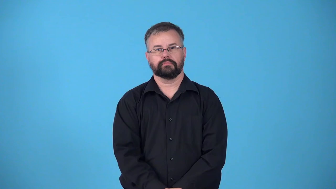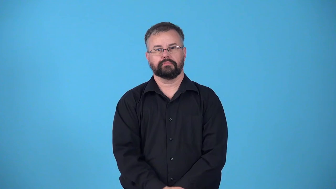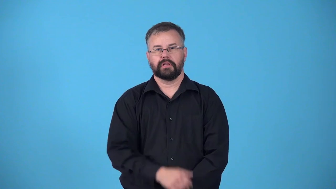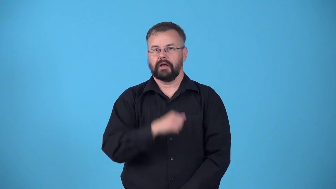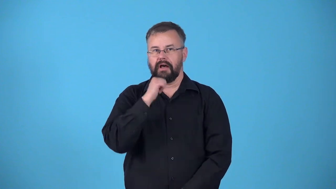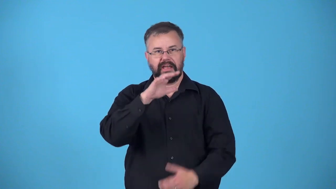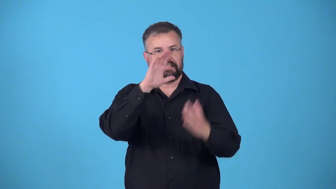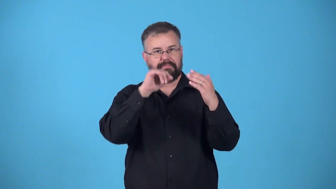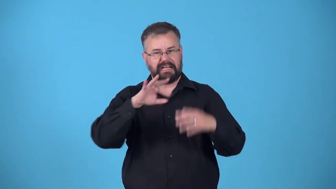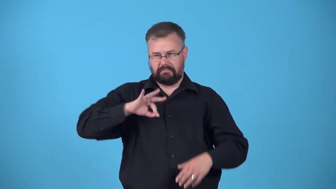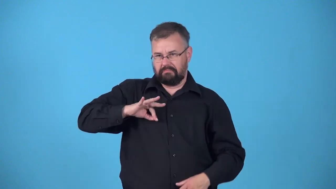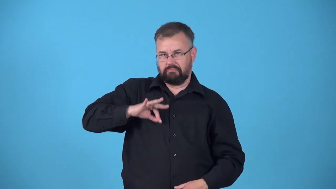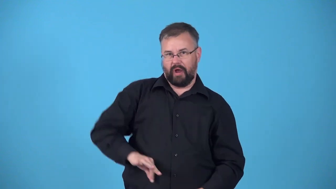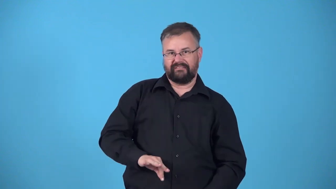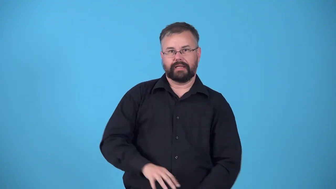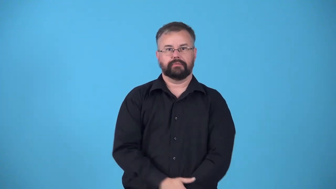gravy